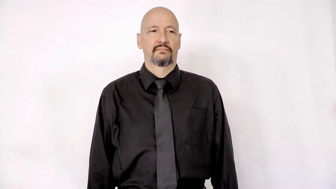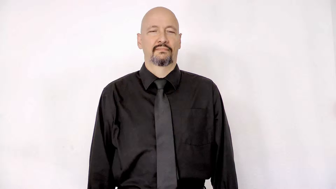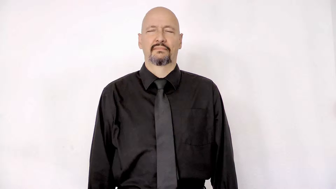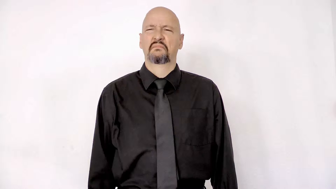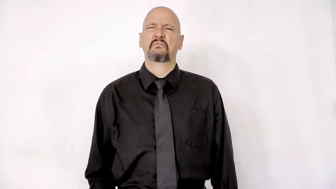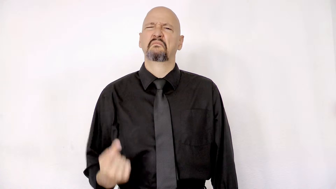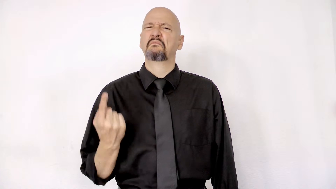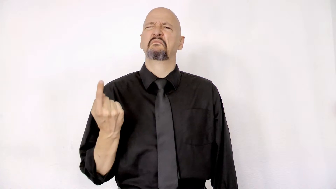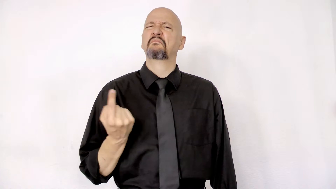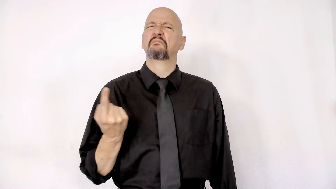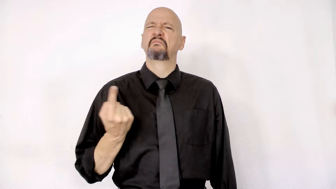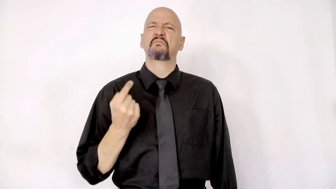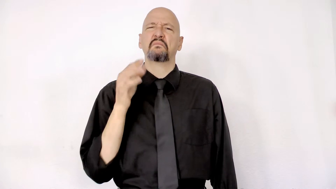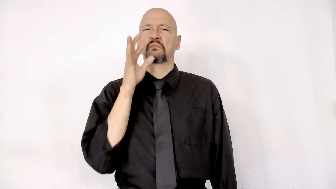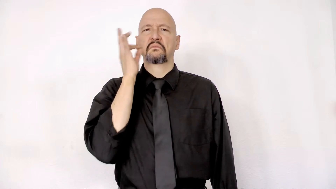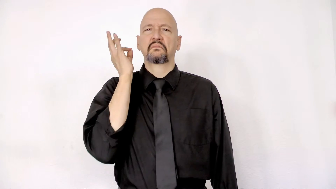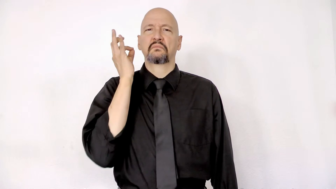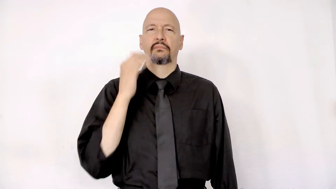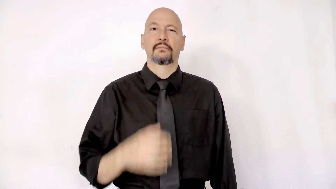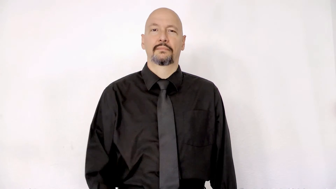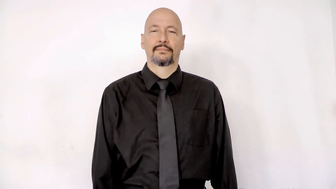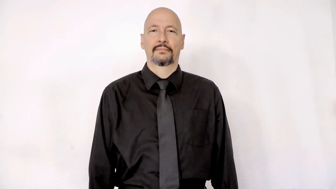SOMETHING/someone CAT